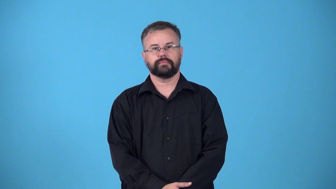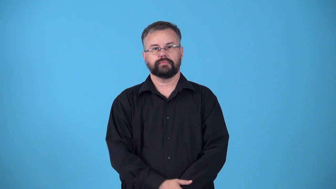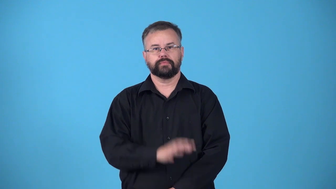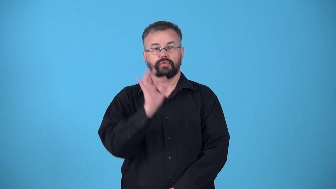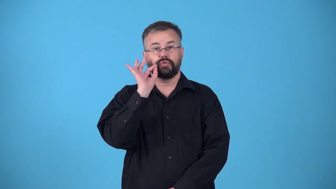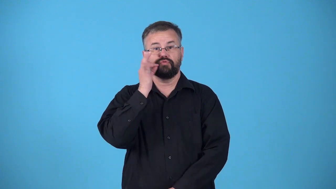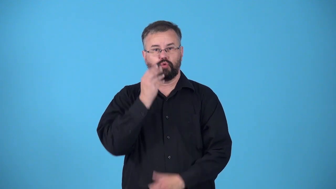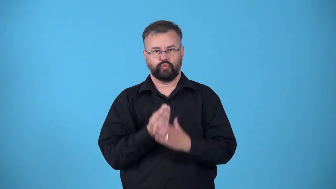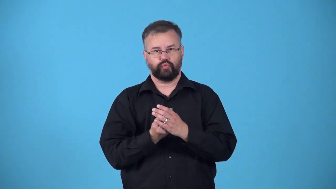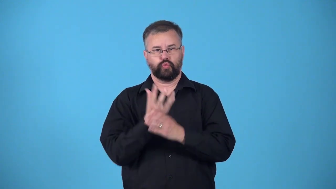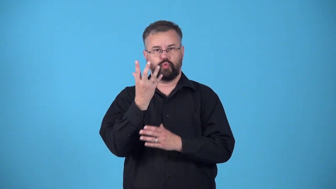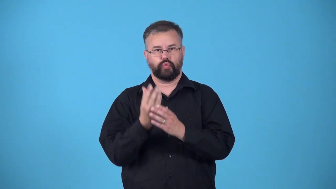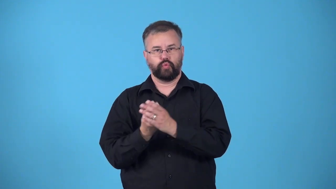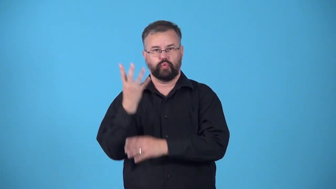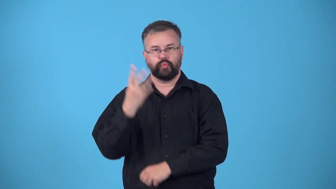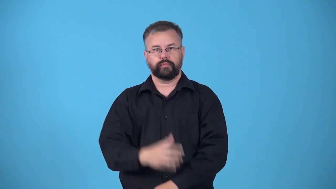fructification,fructify, fruition-bear fruit